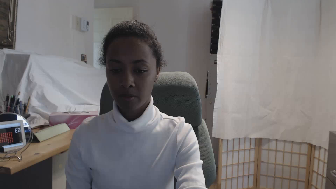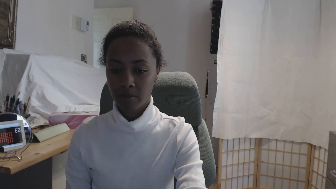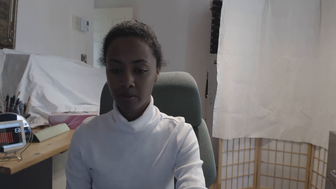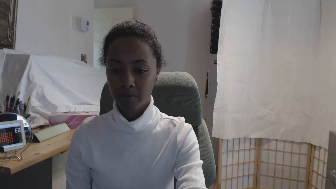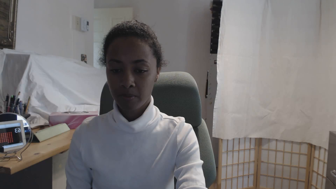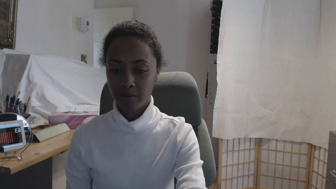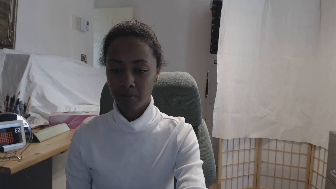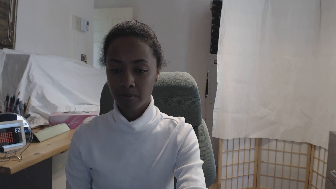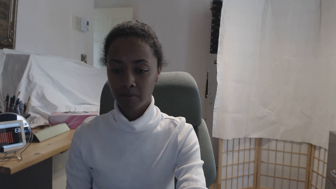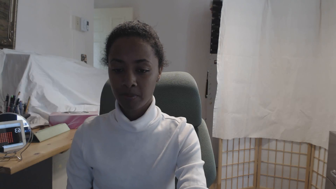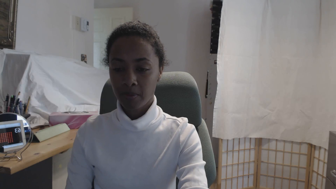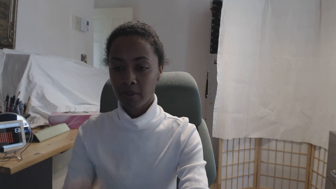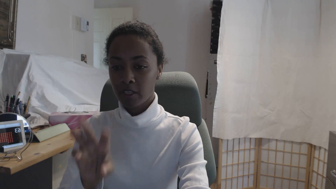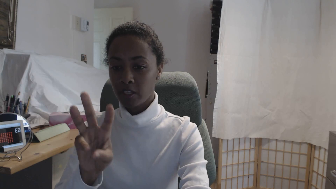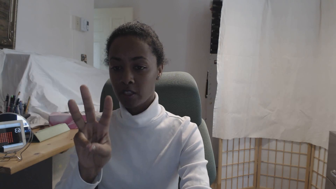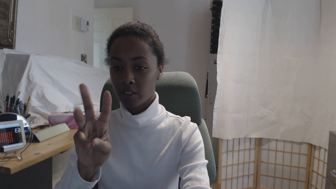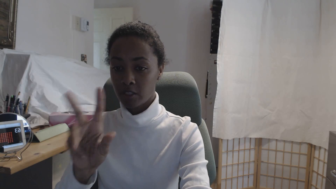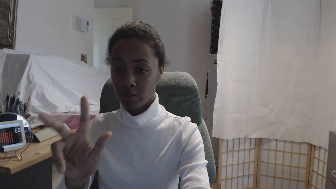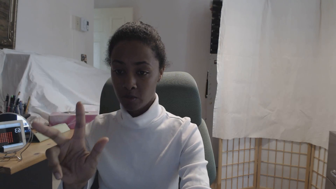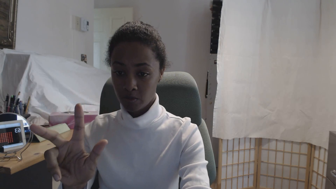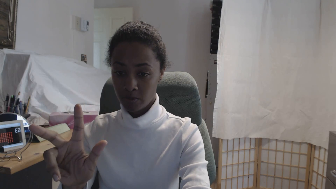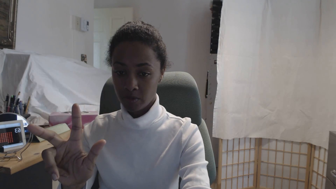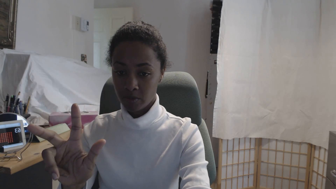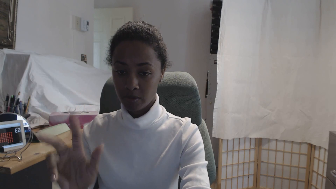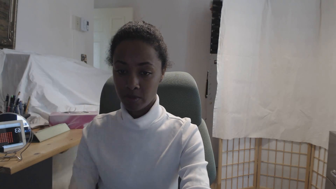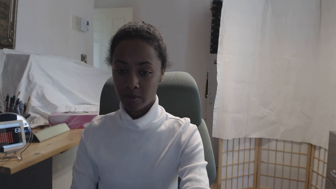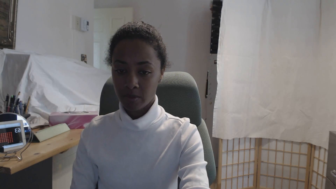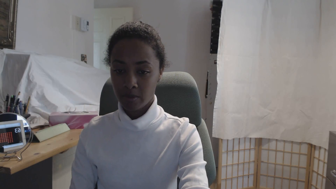number63